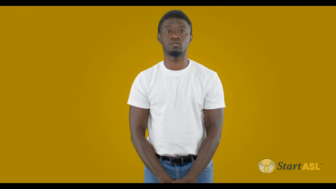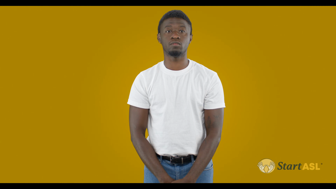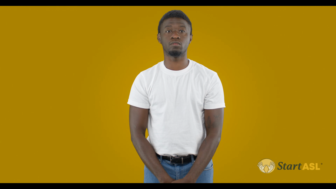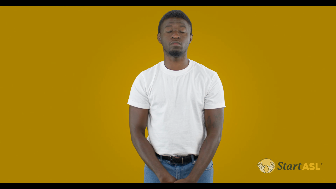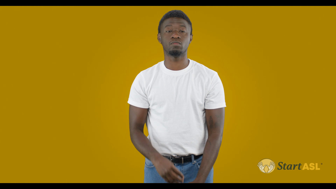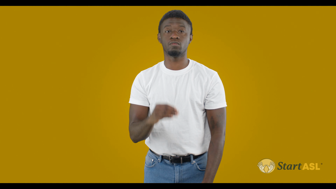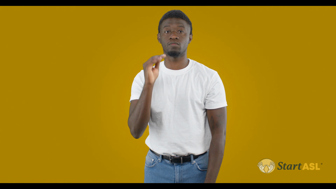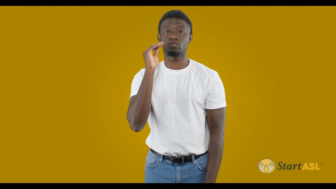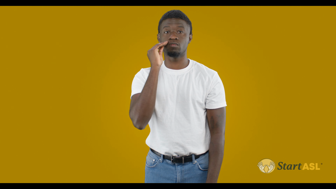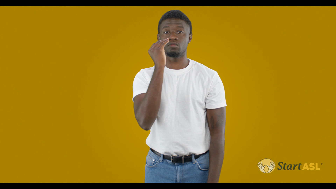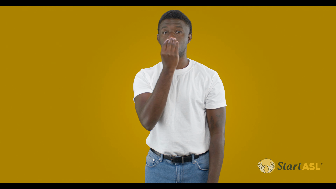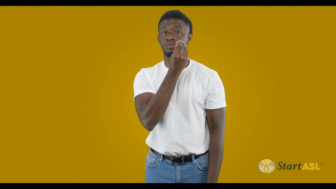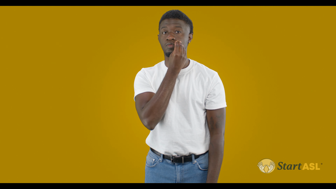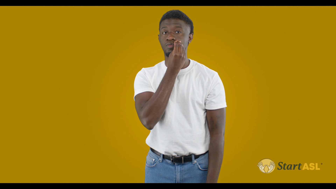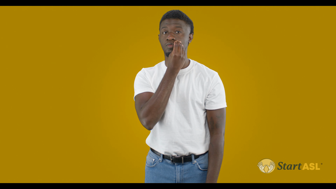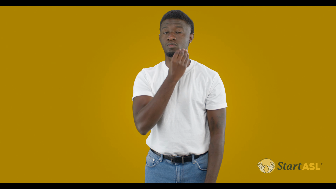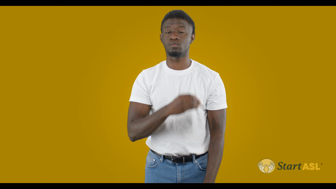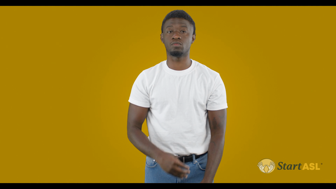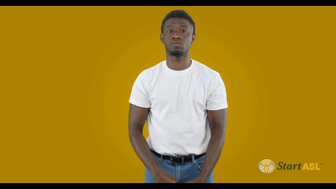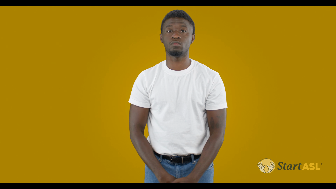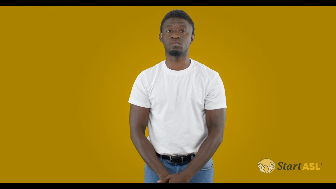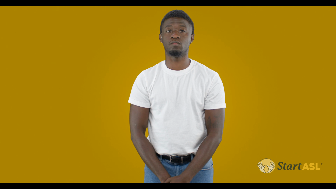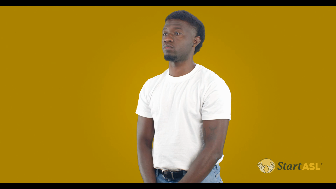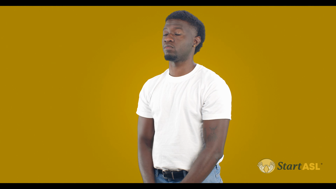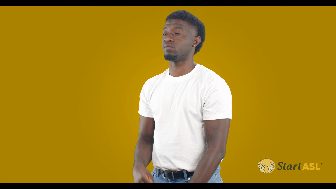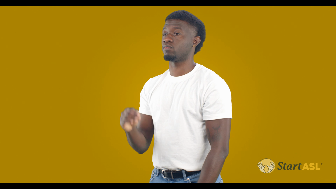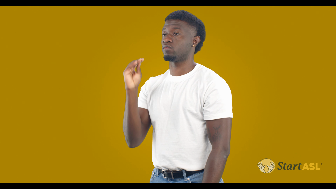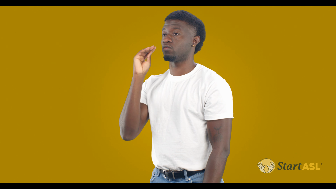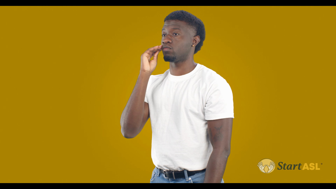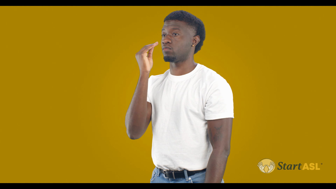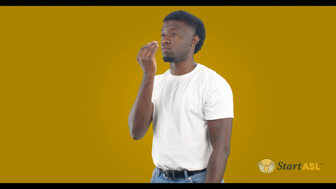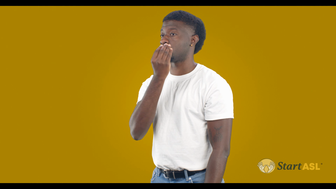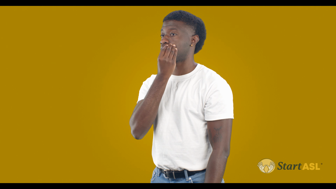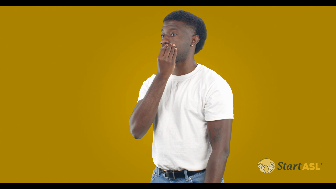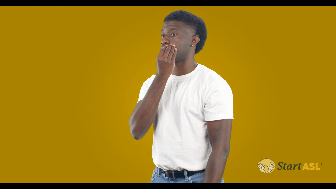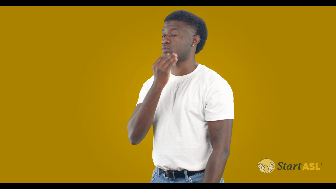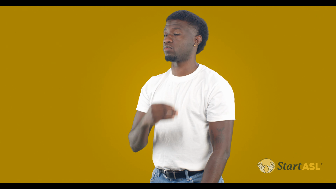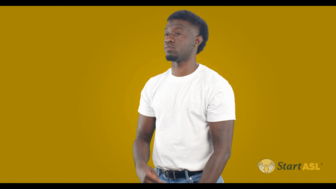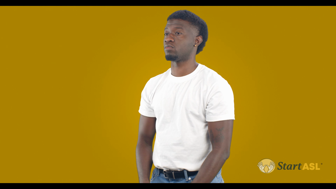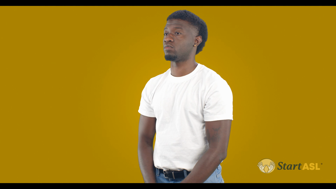flower